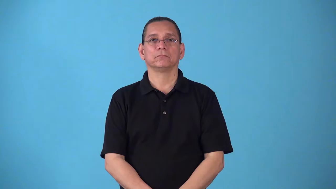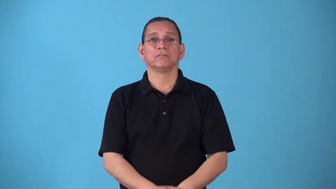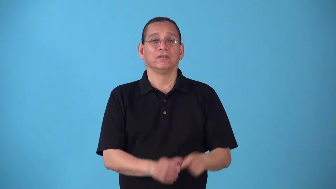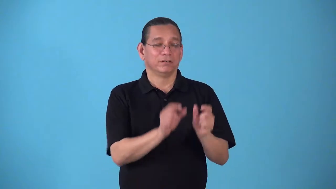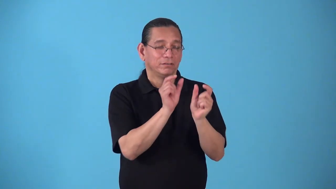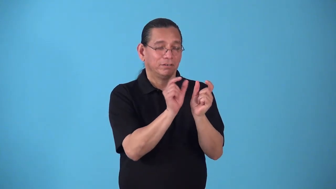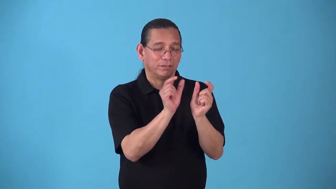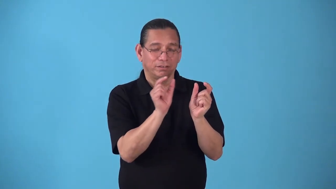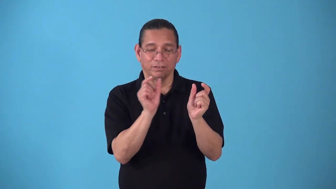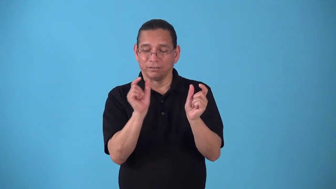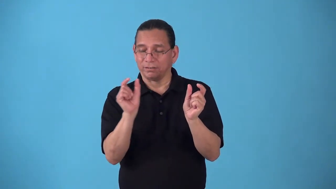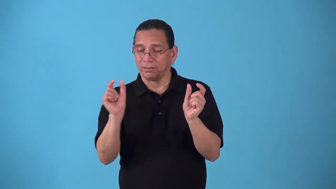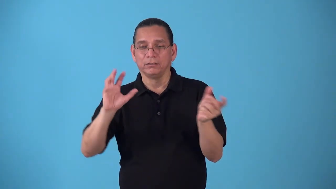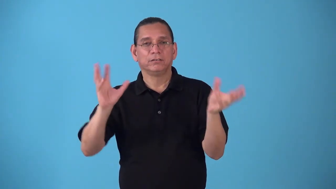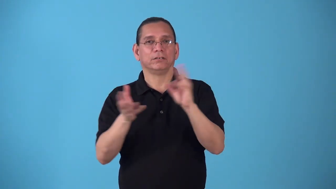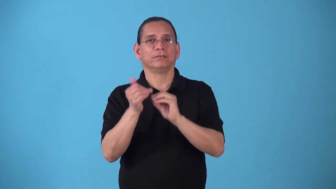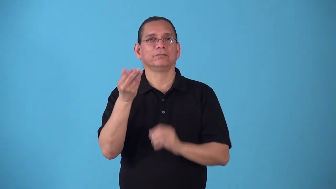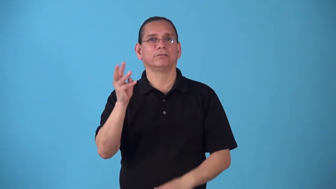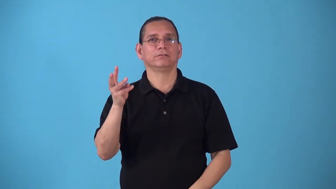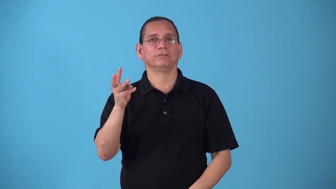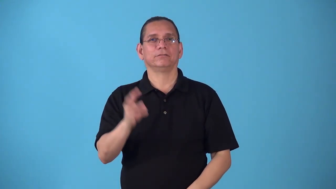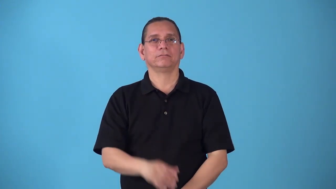sixteenths